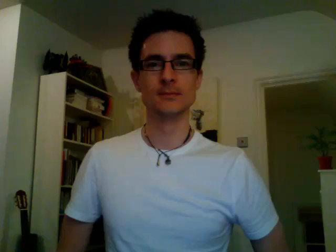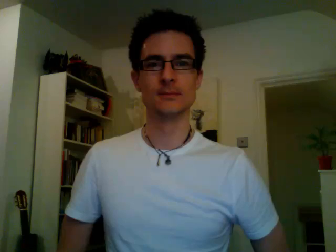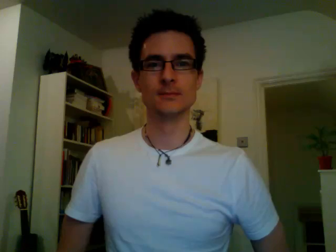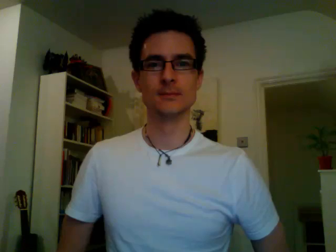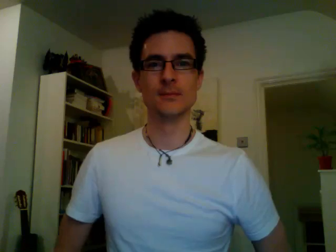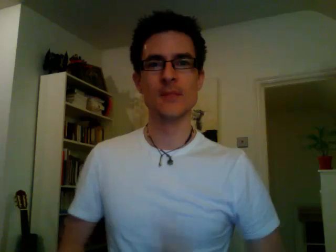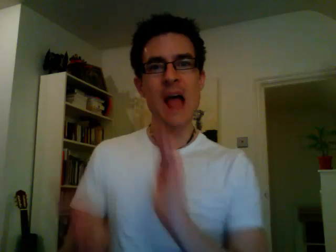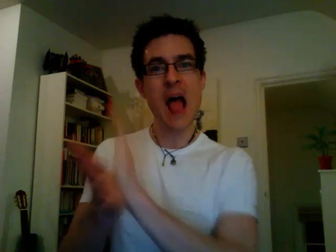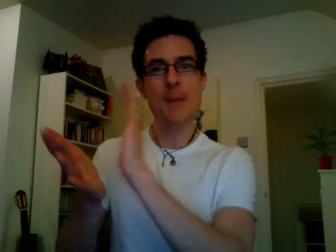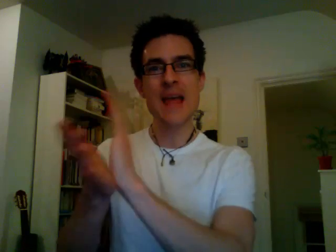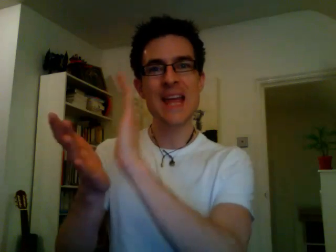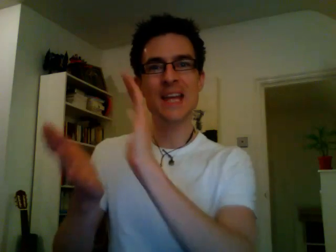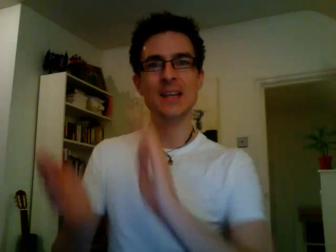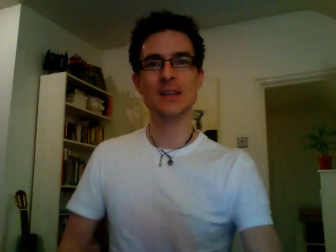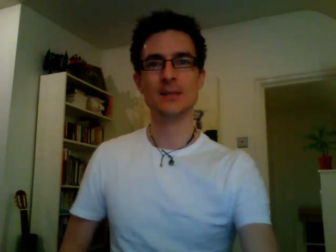happy